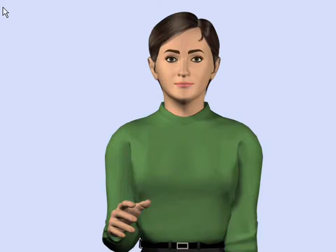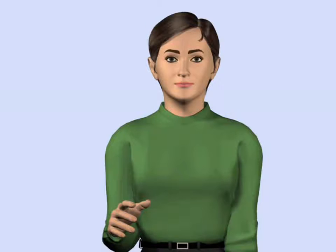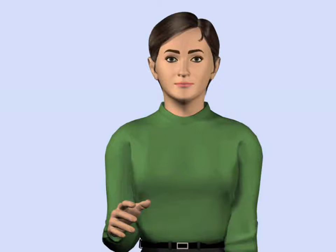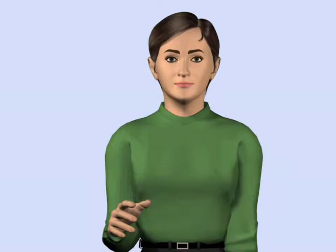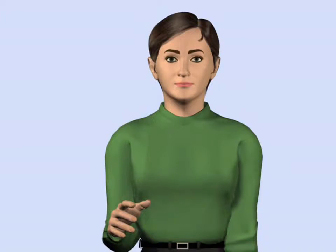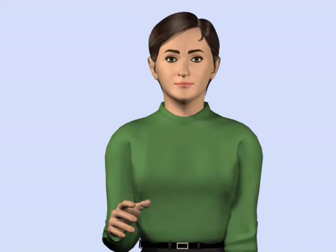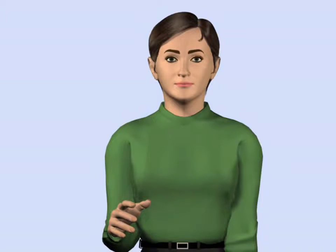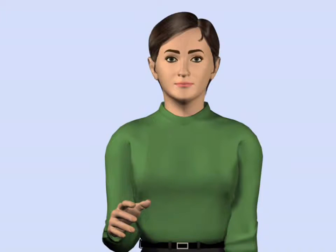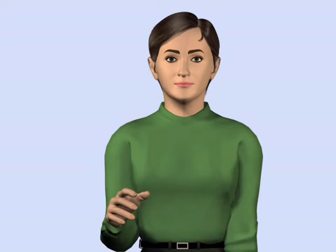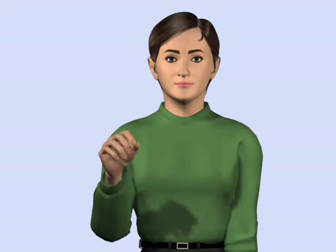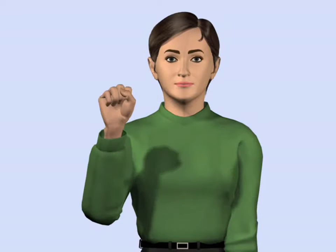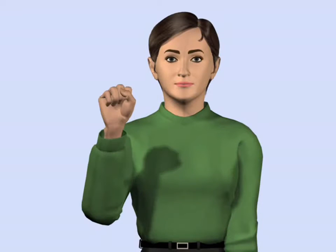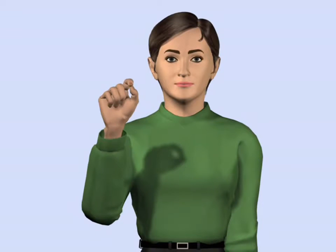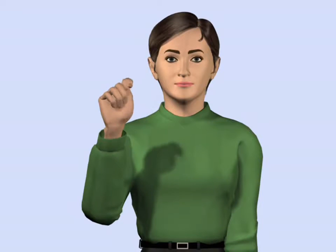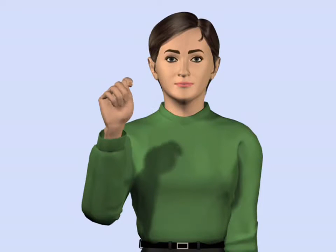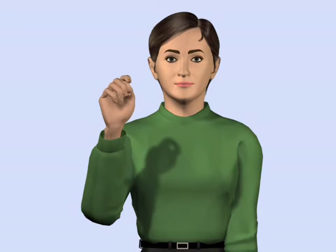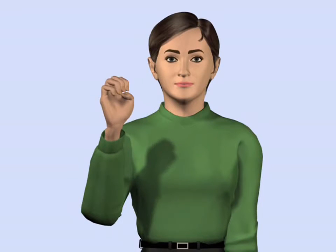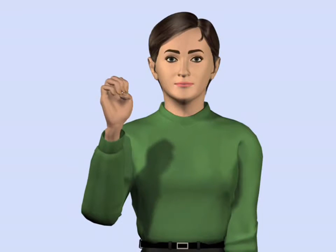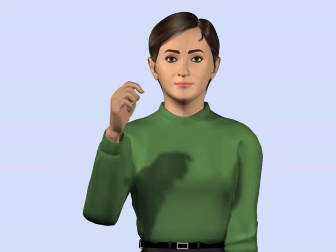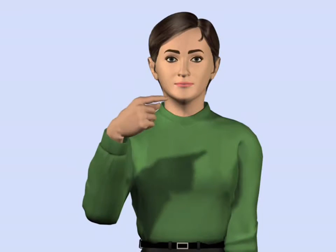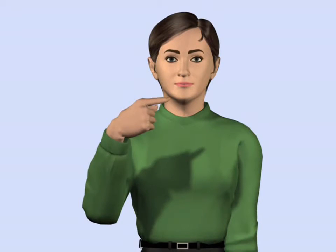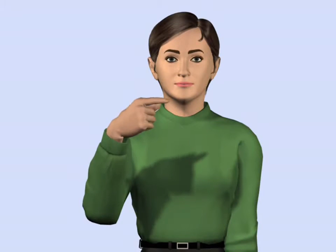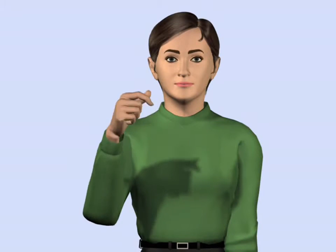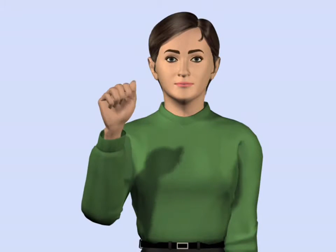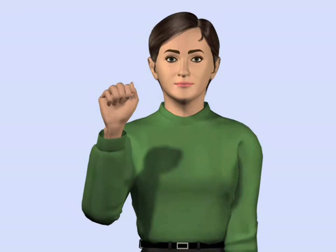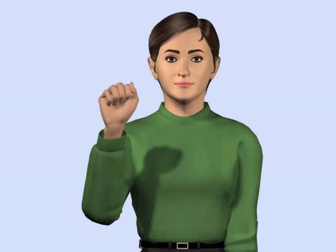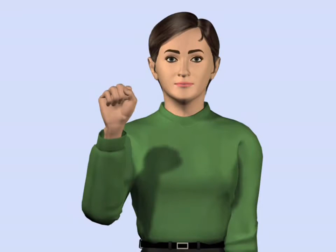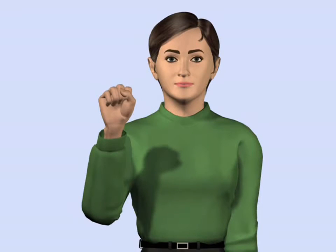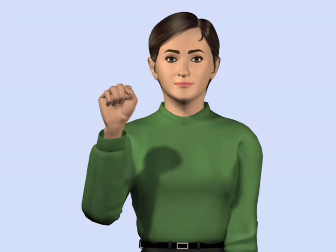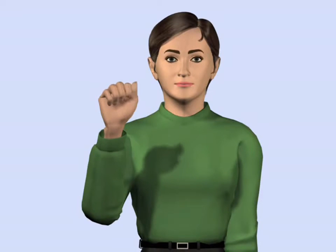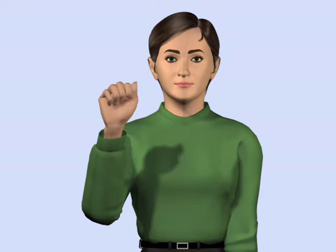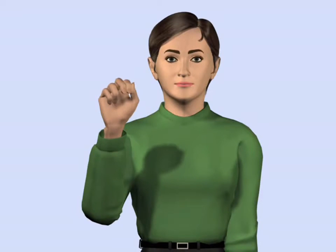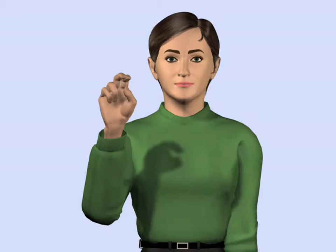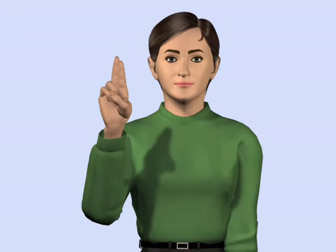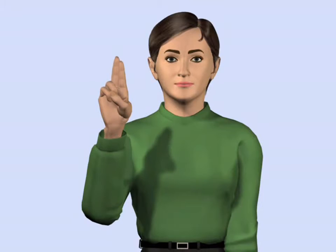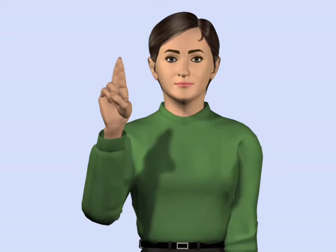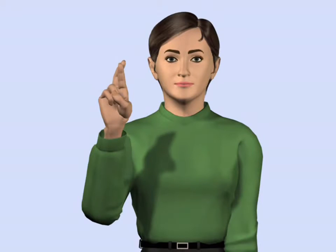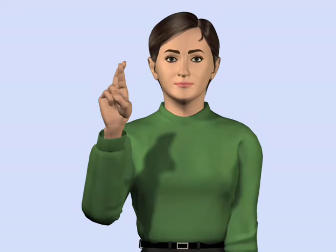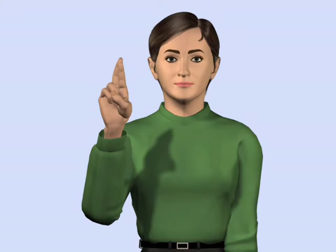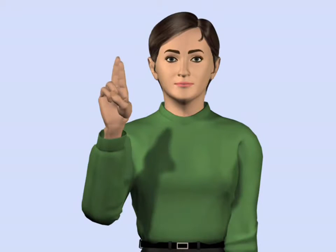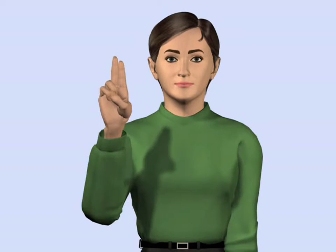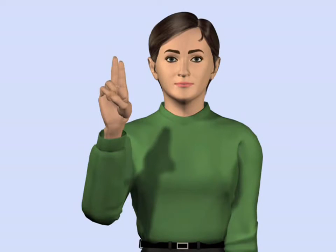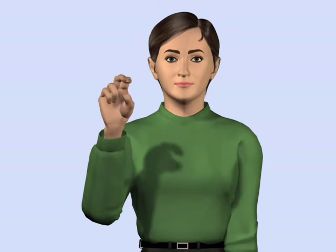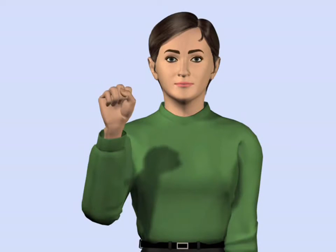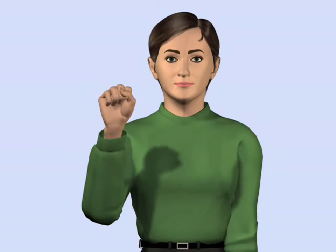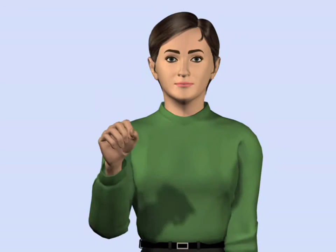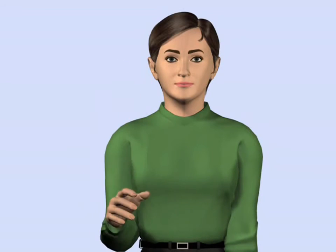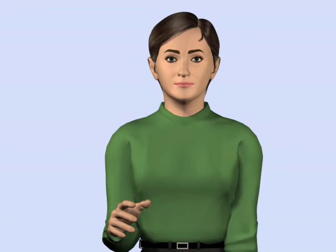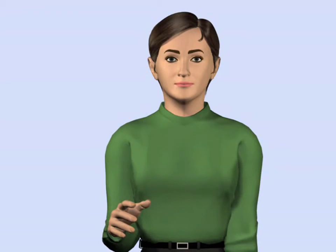stegosaurus